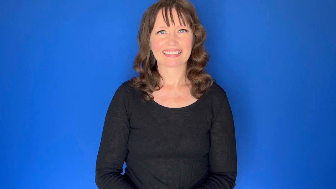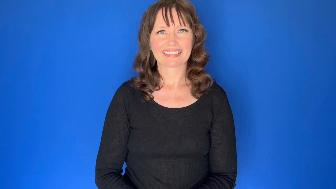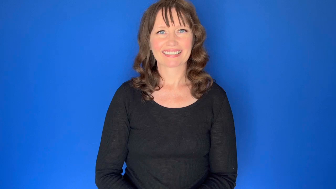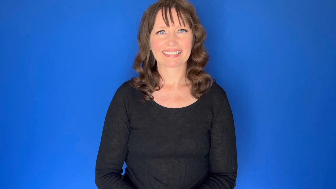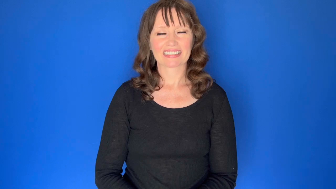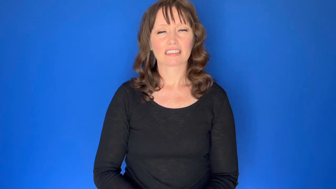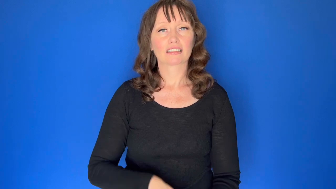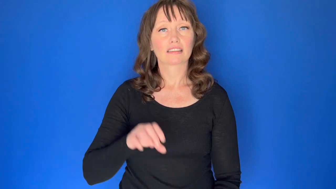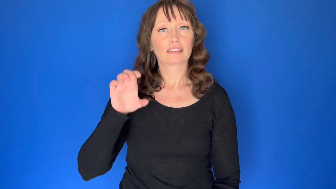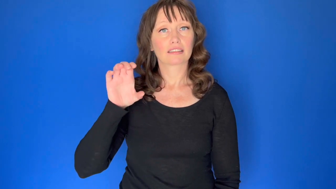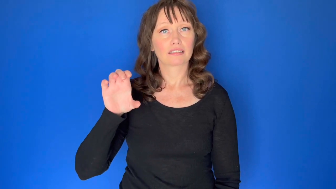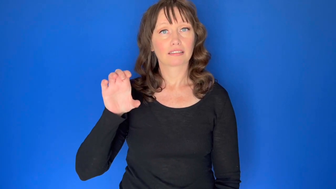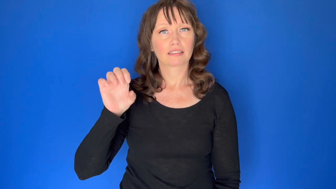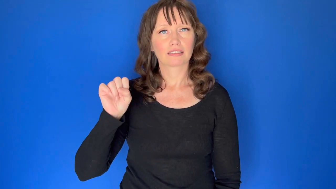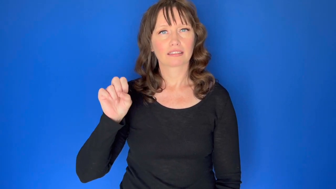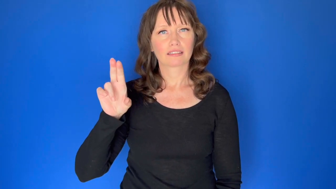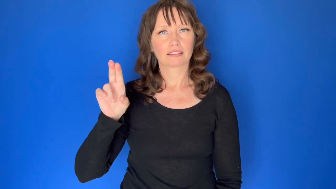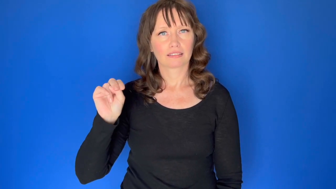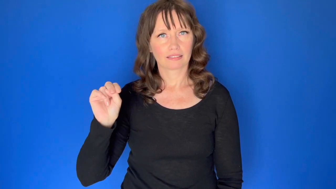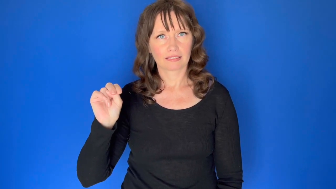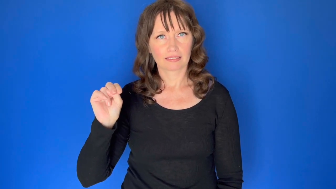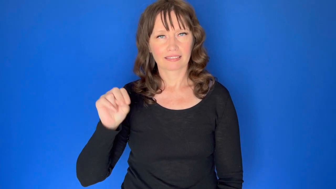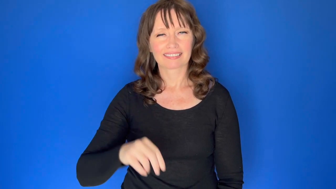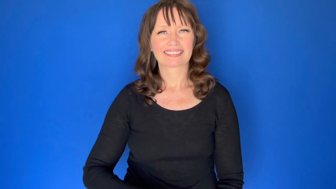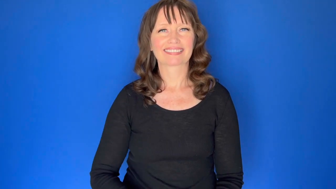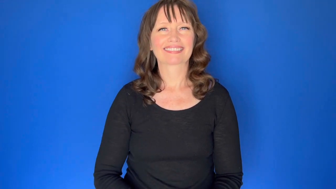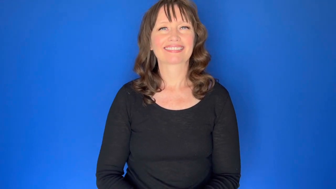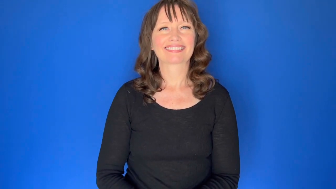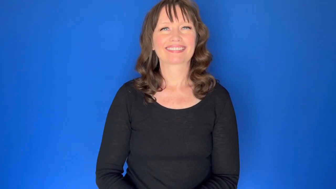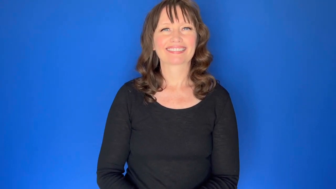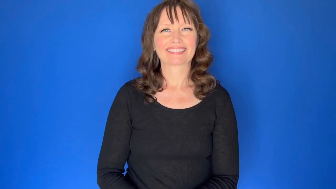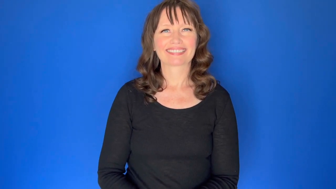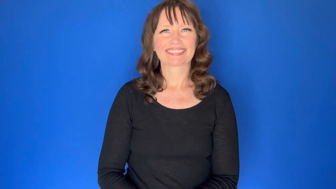CSUN